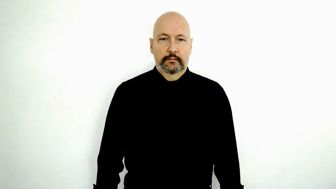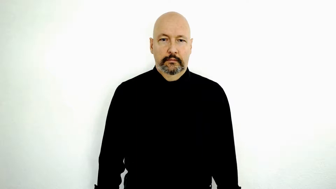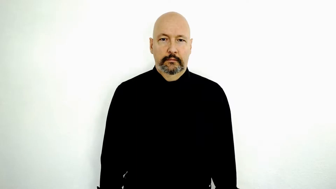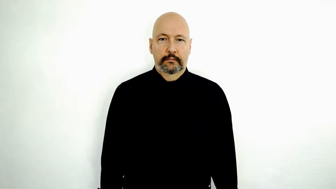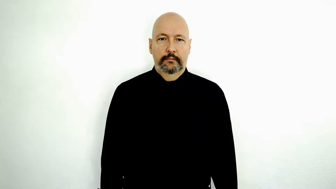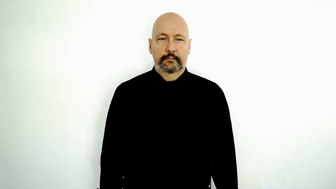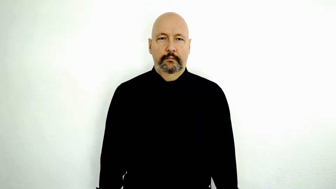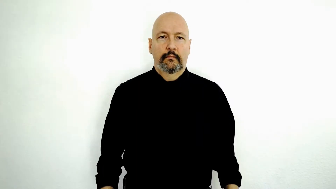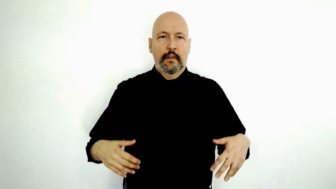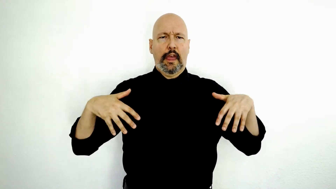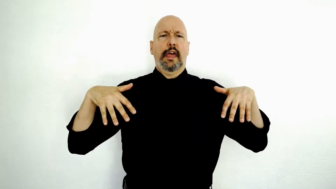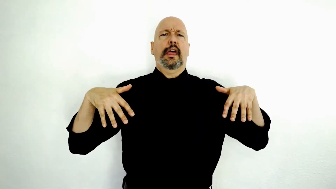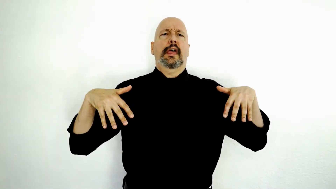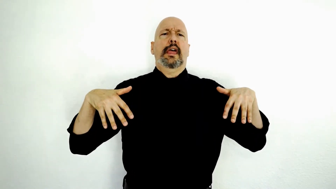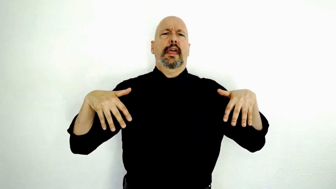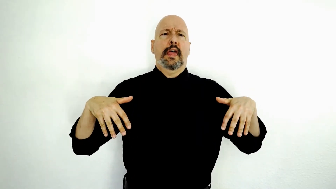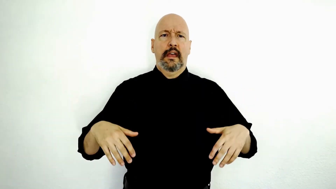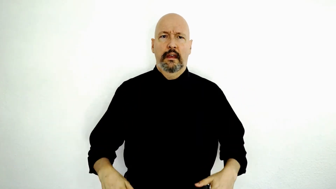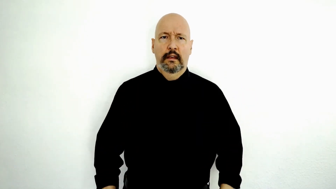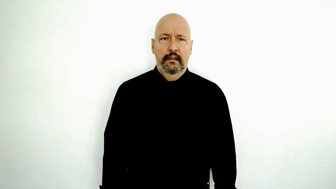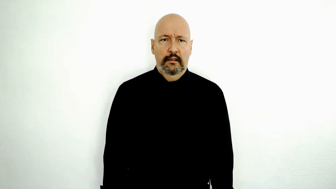TAKEN-BACK-[astounded-version]